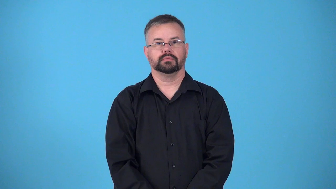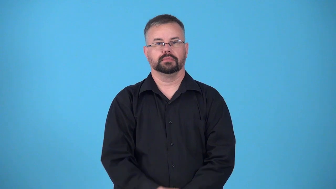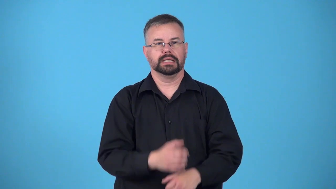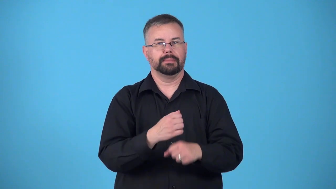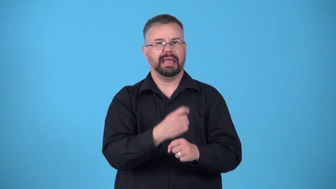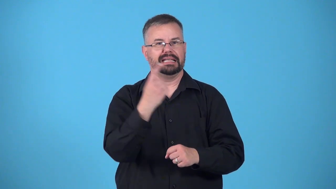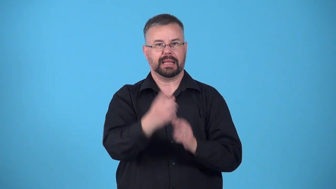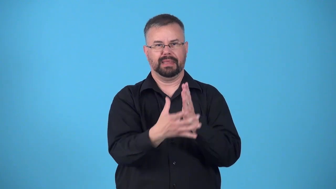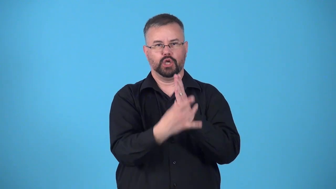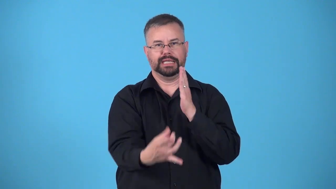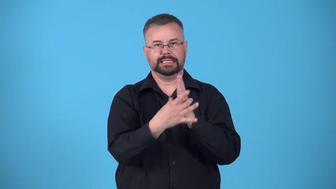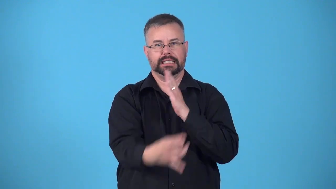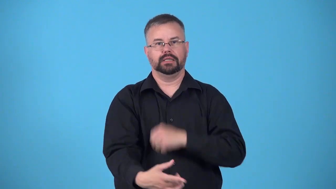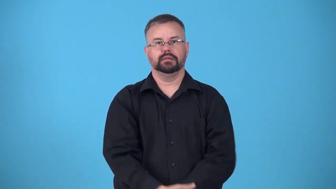slick up